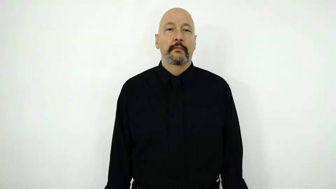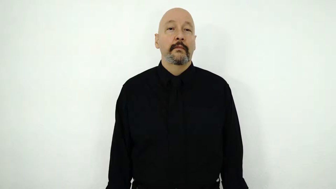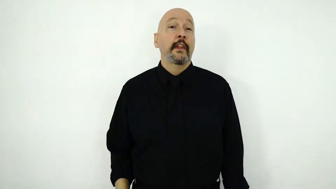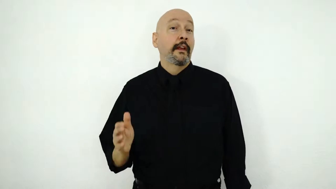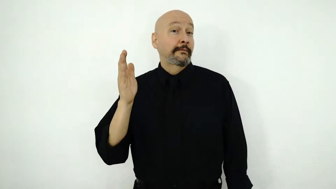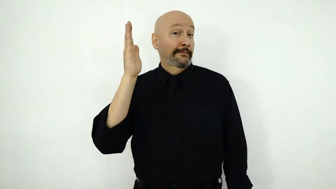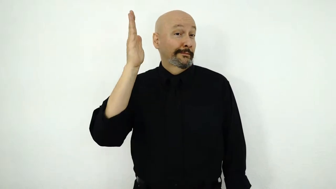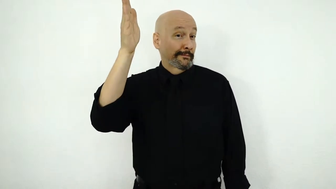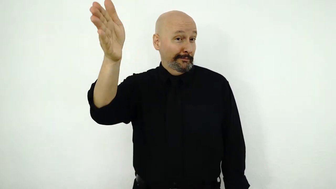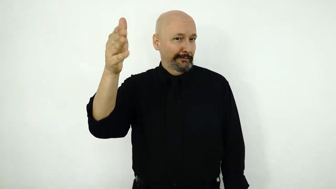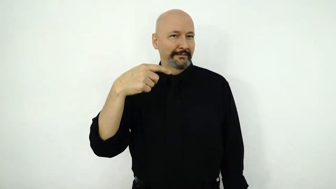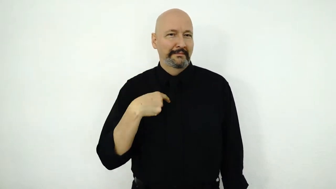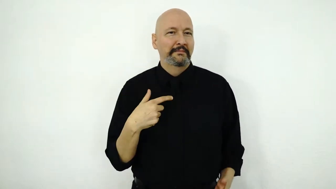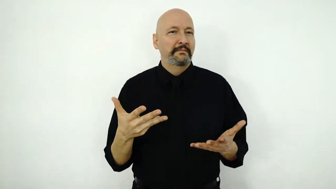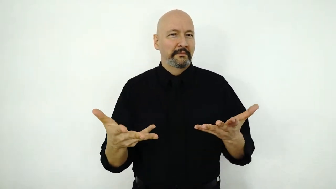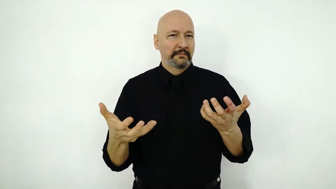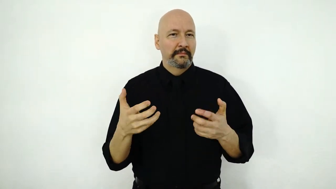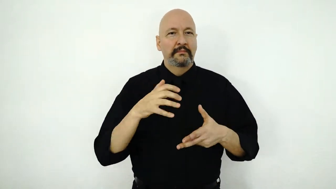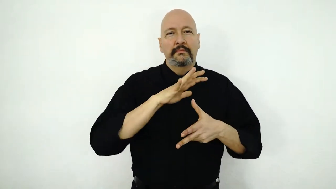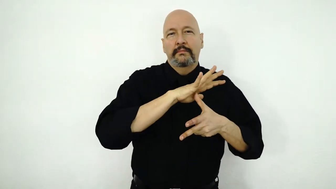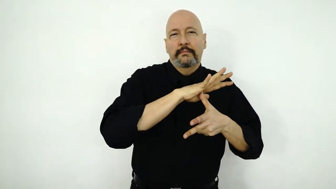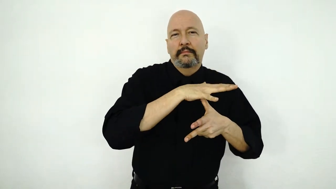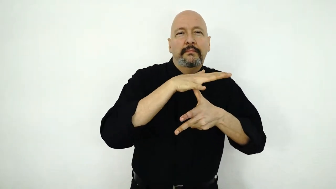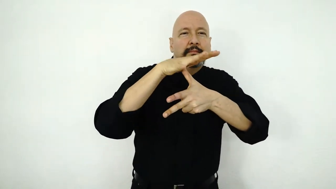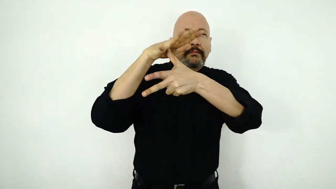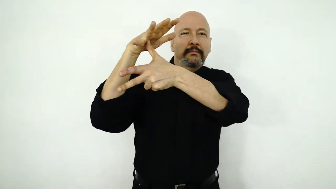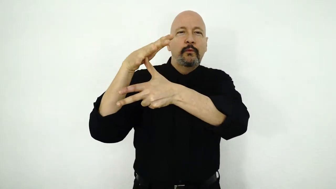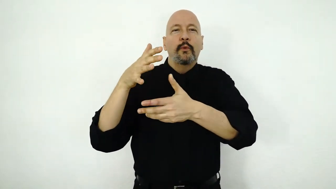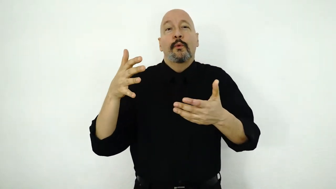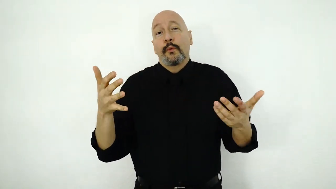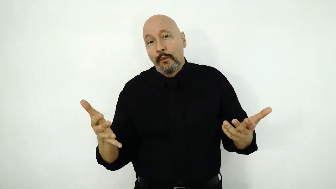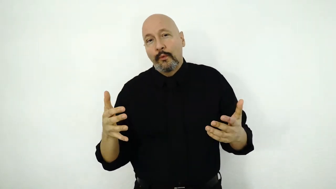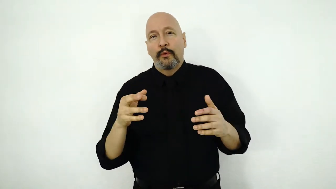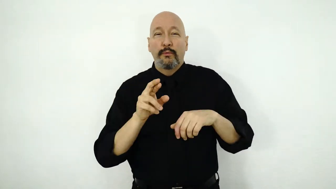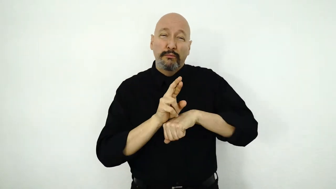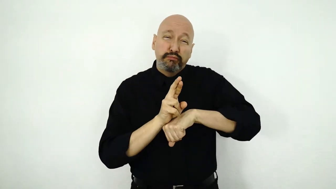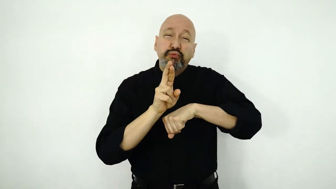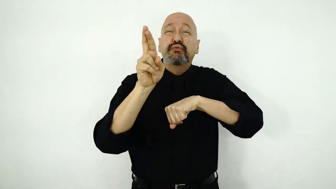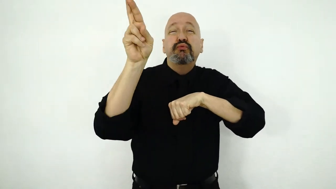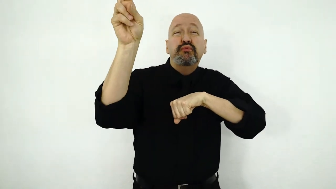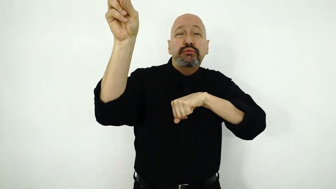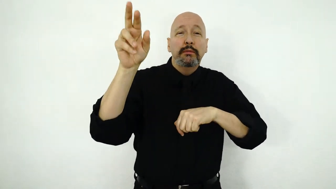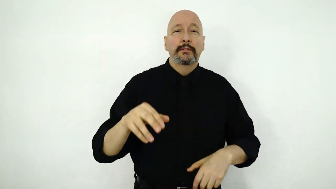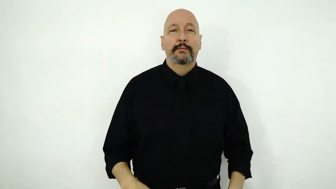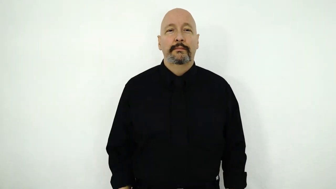SOMEDAY I WANT HELICOPTER OR ROCKET